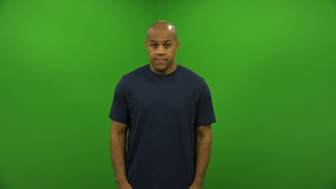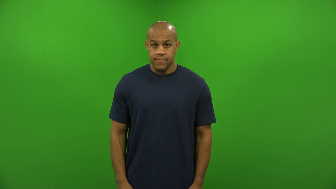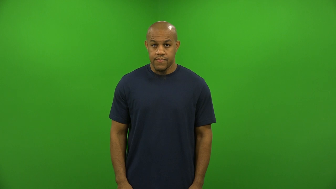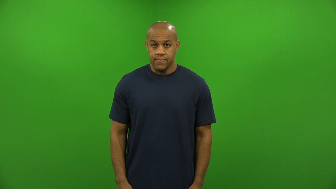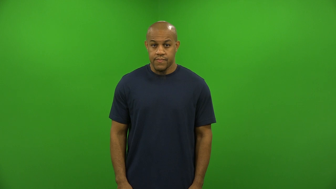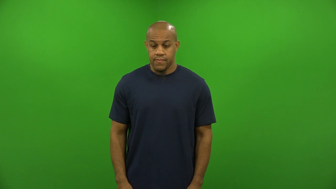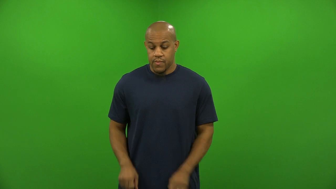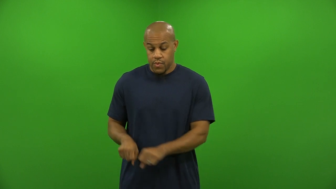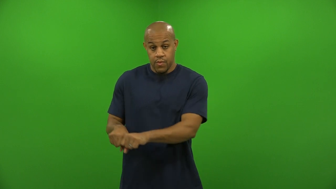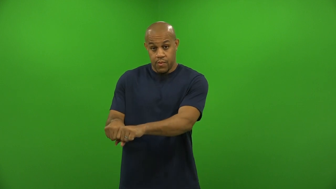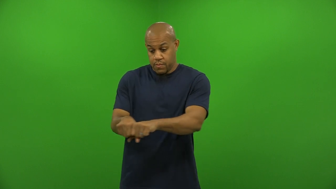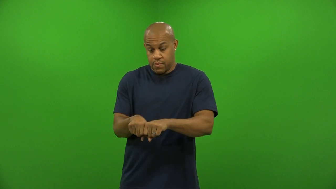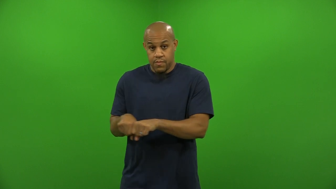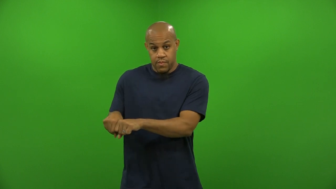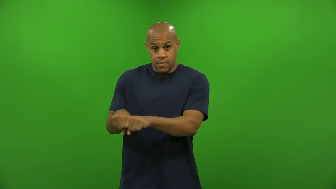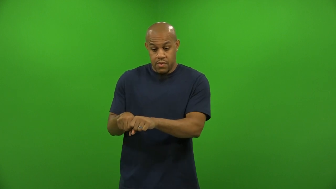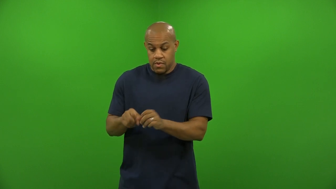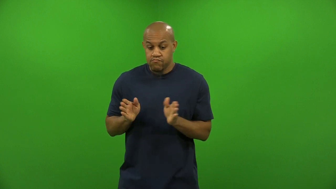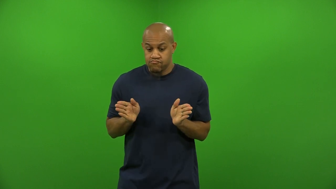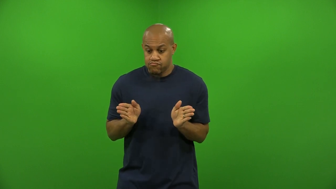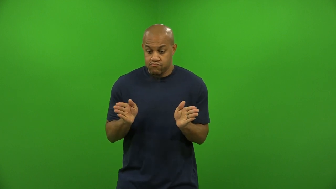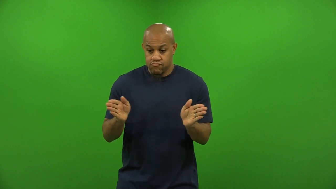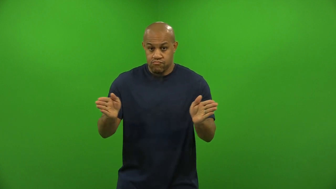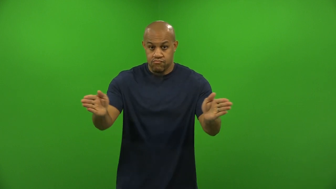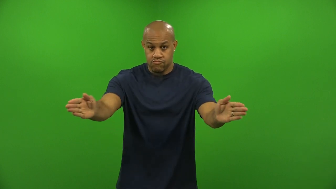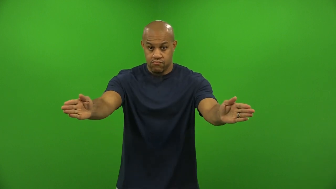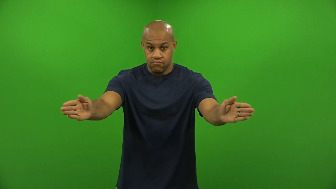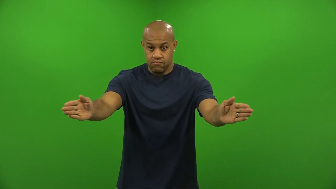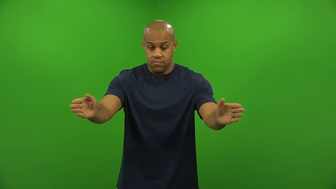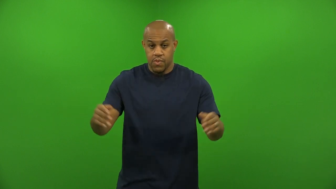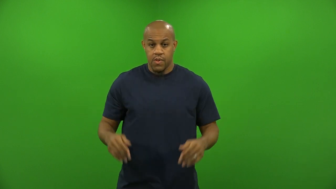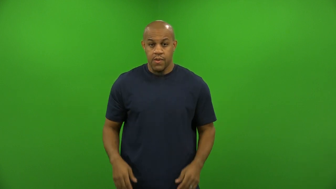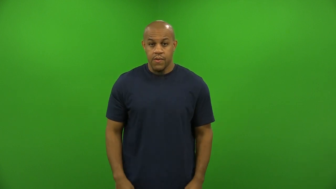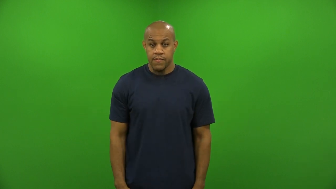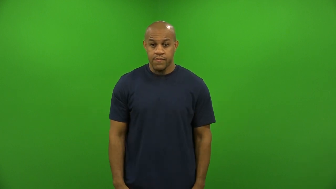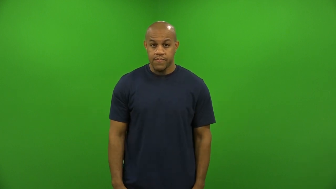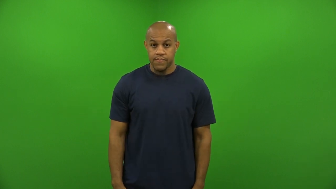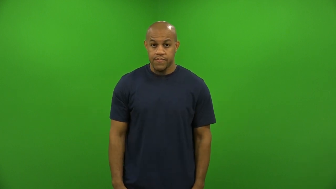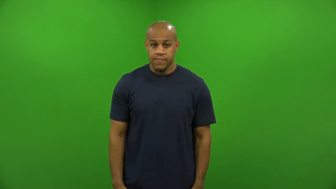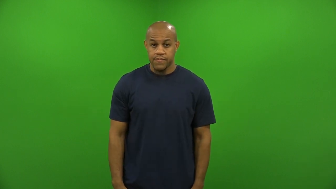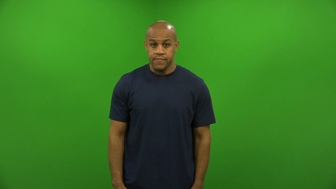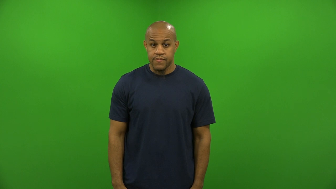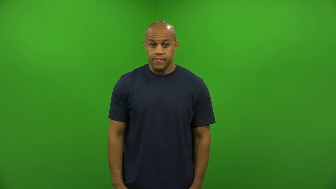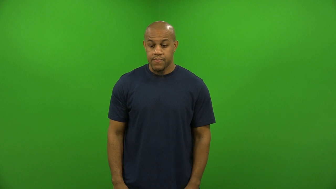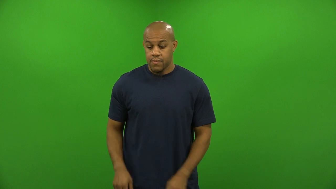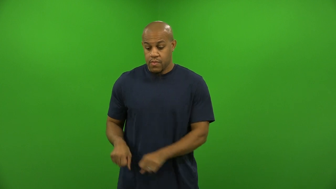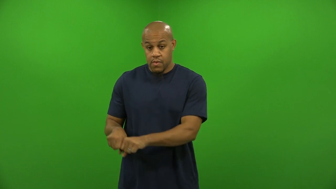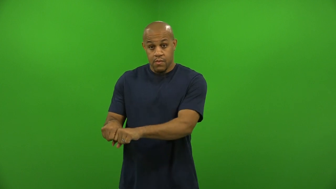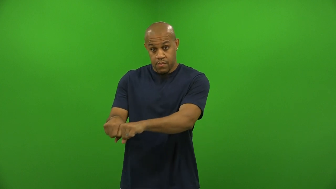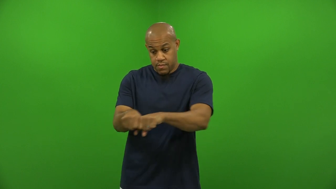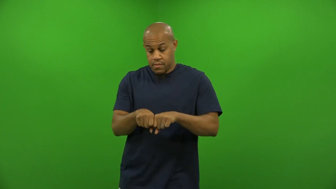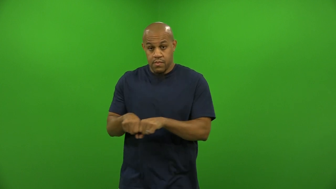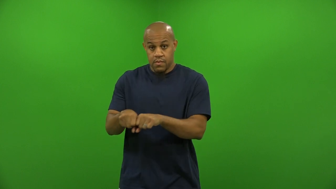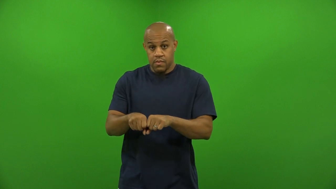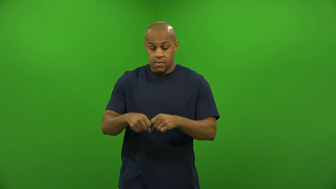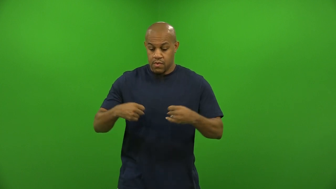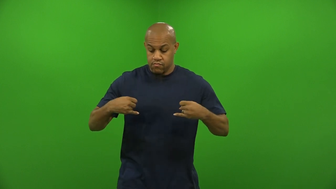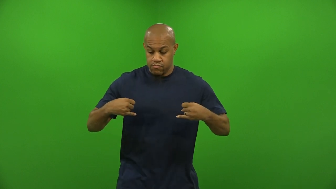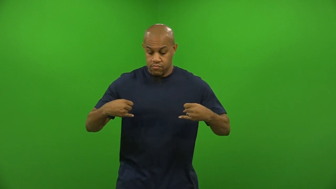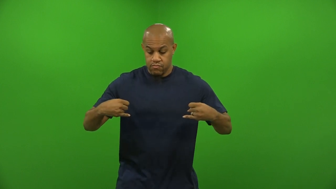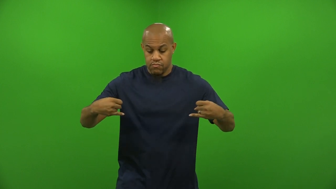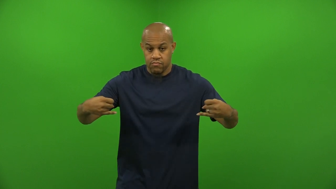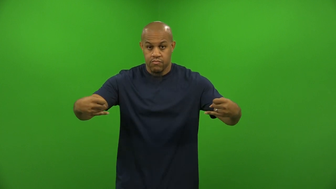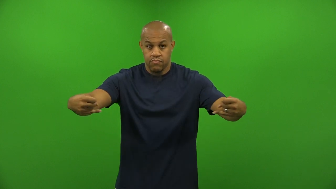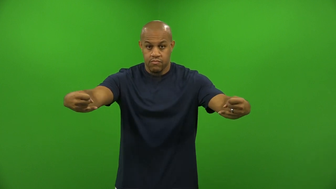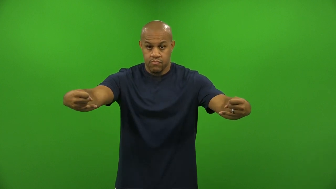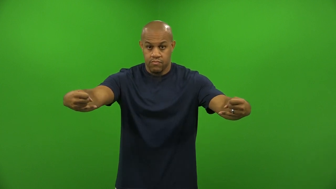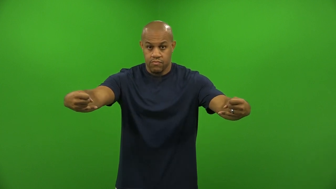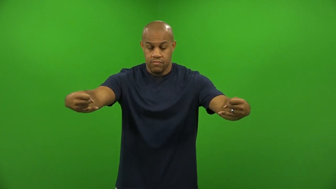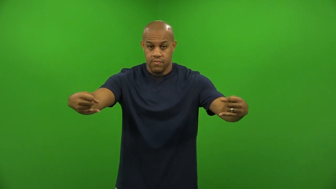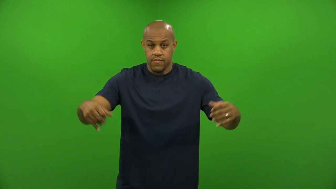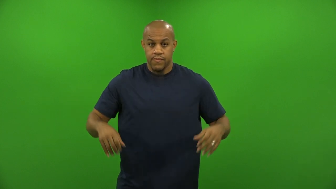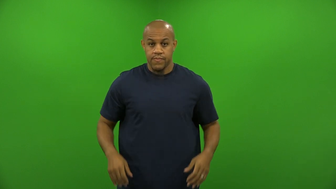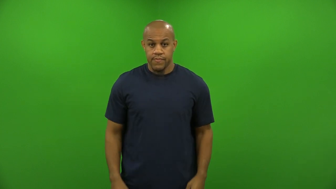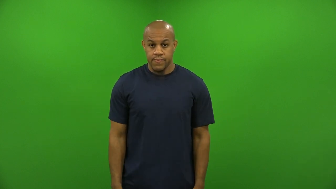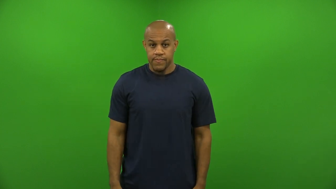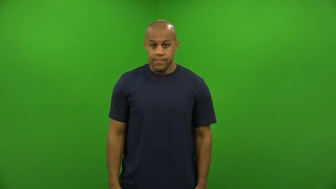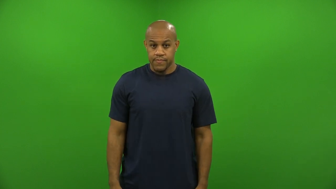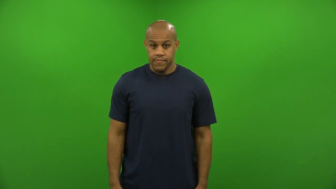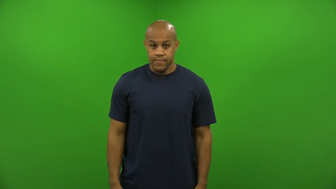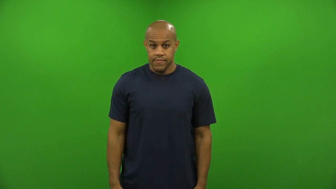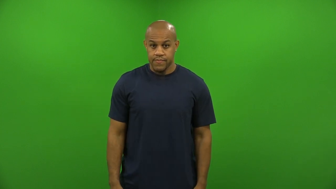Sector line hammer